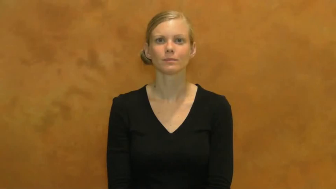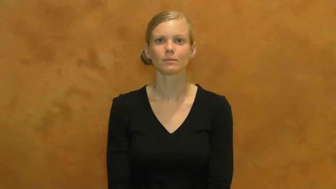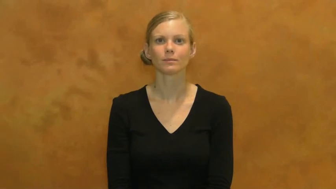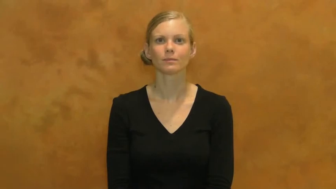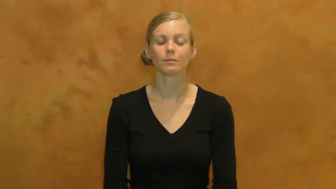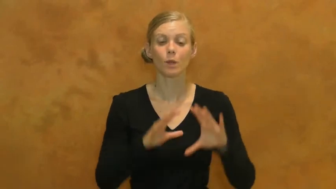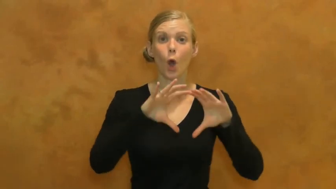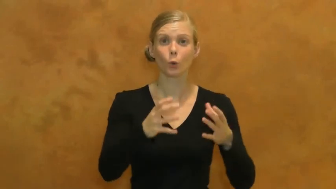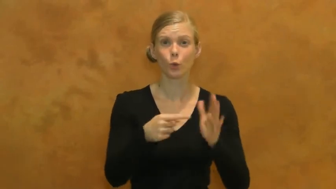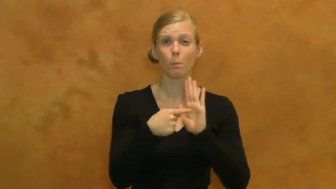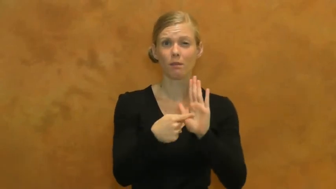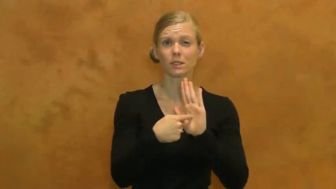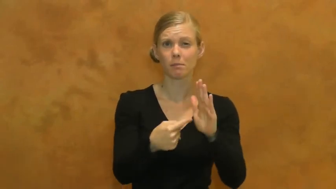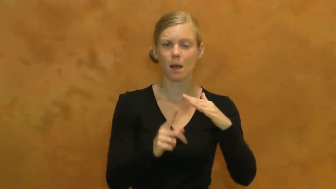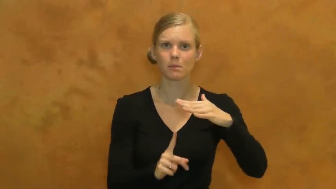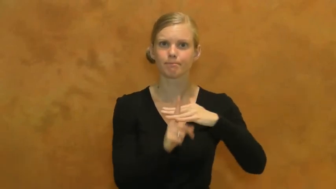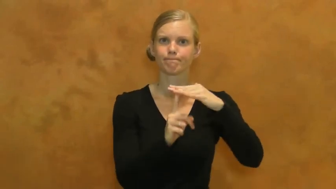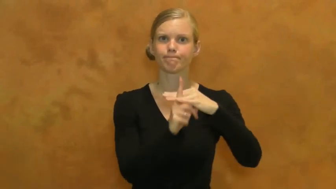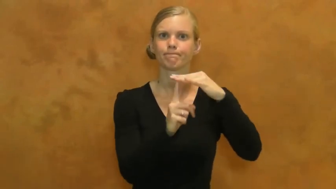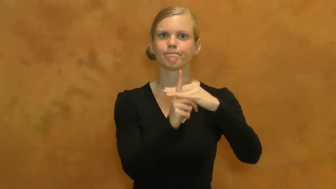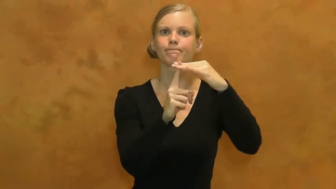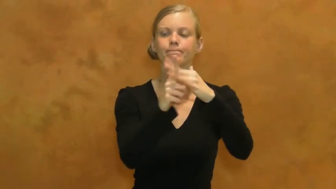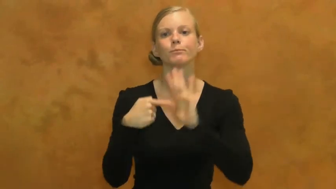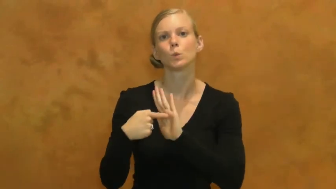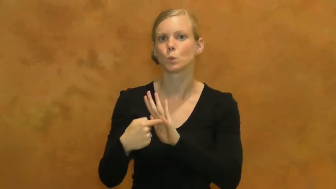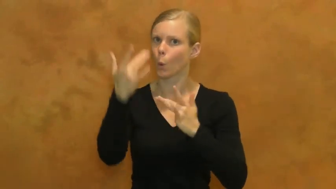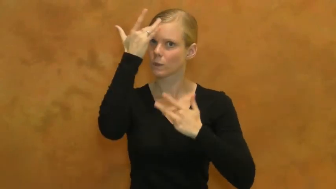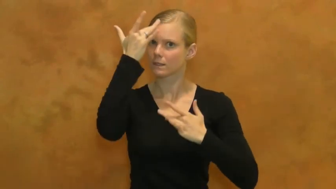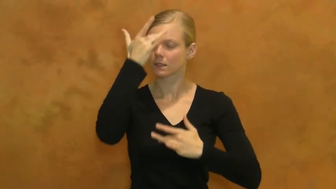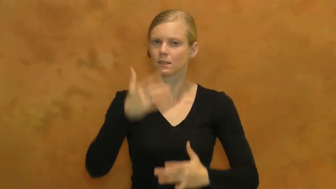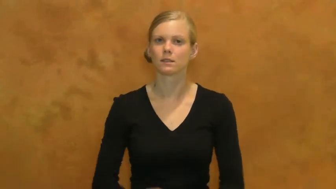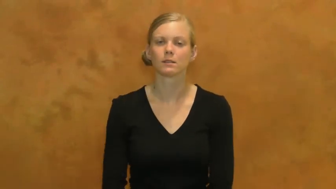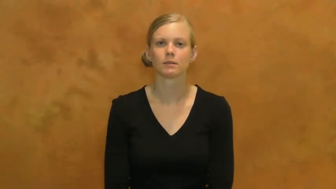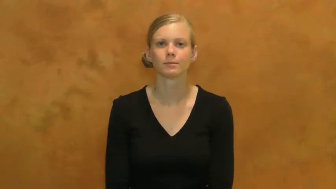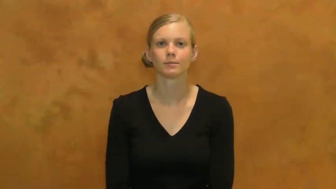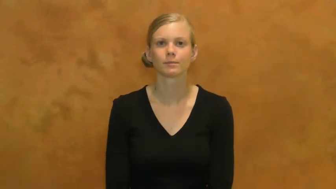syndrome